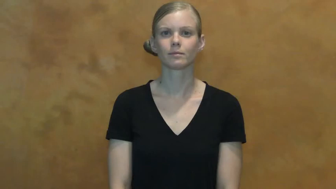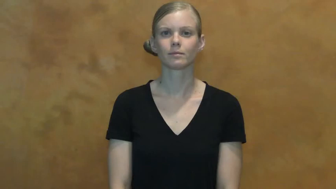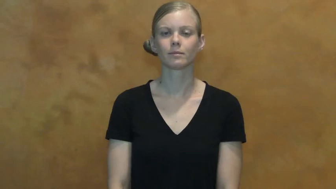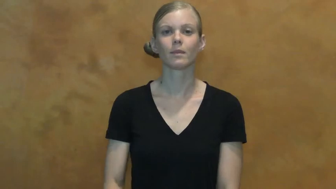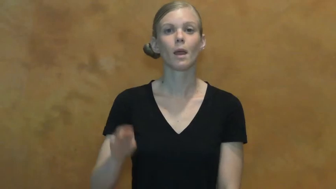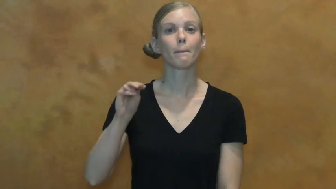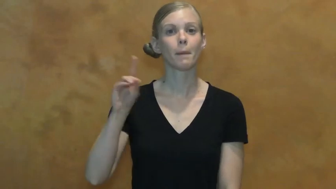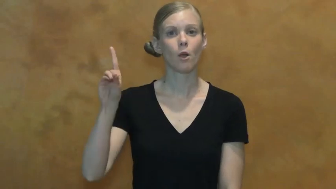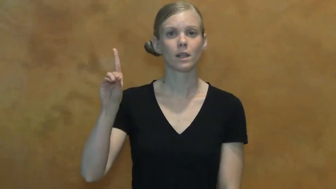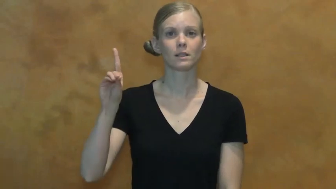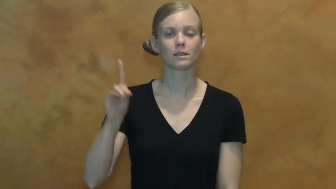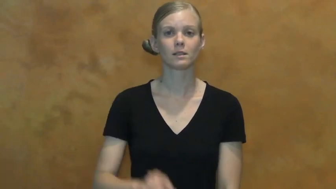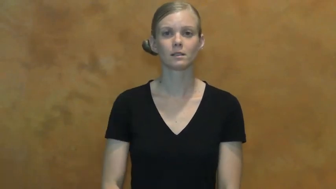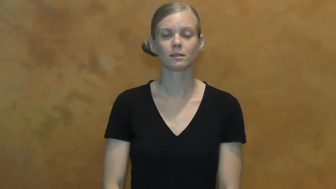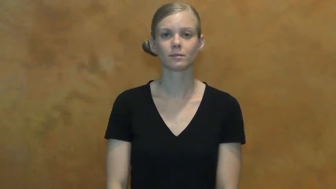Maryland